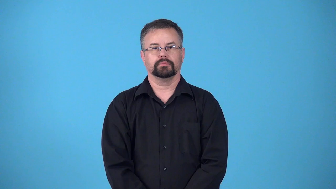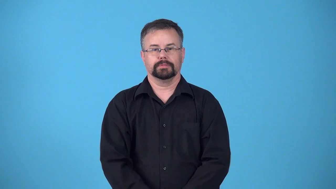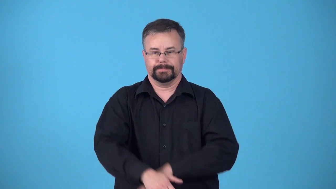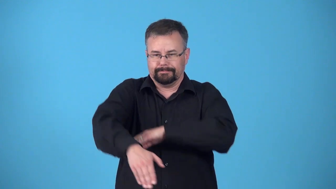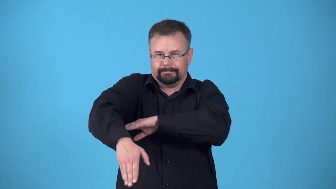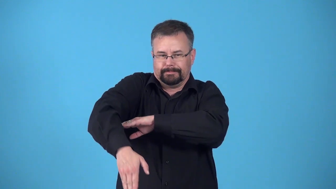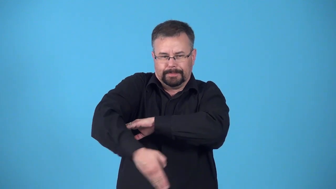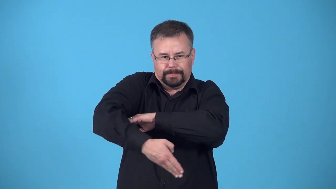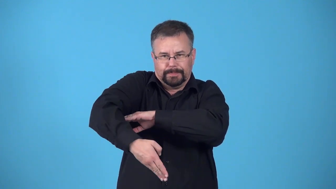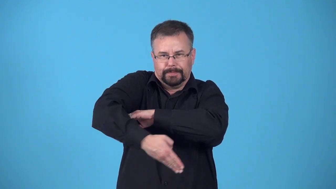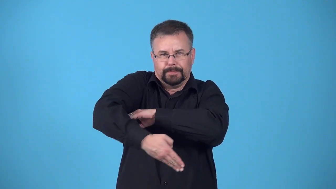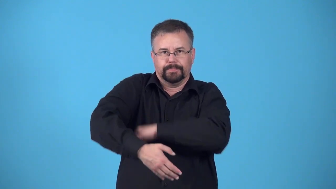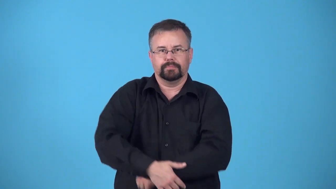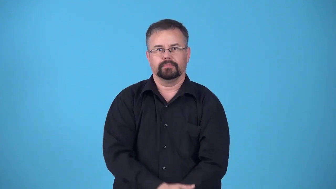wee hours